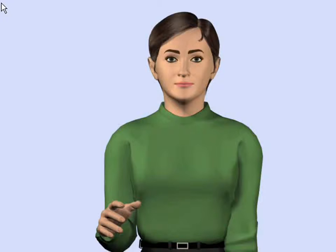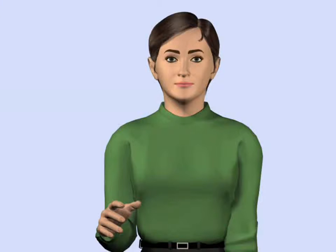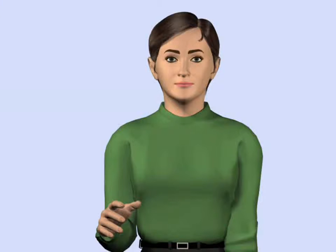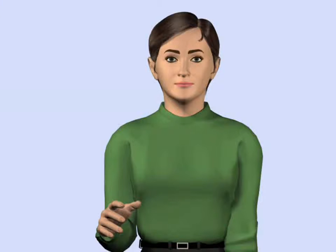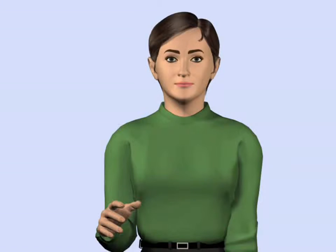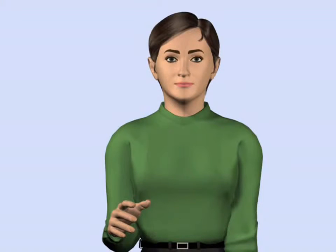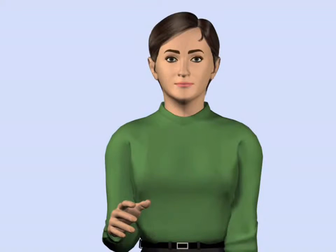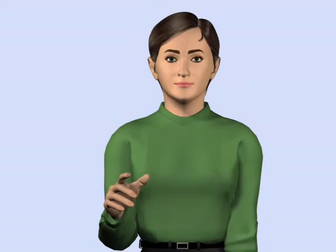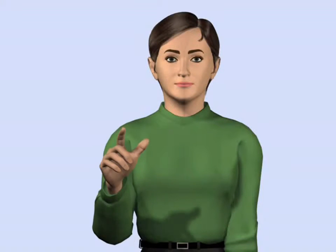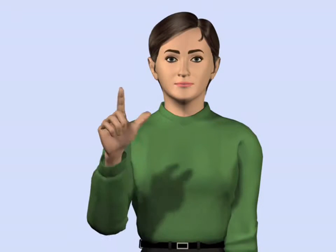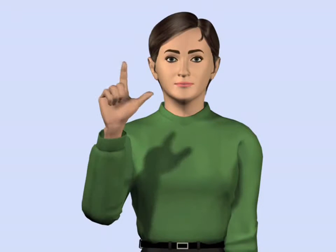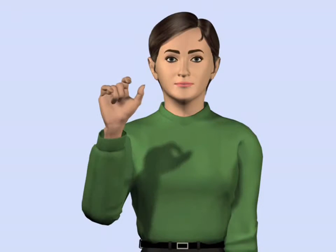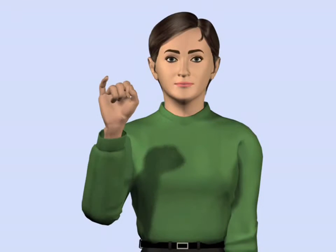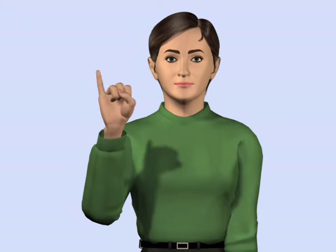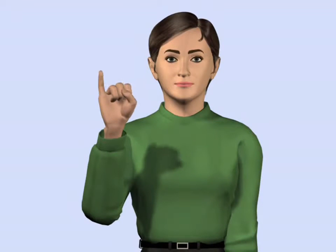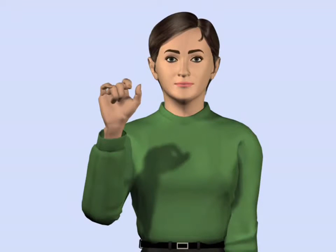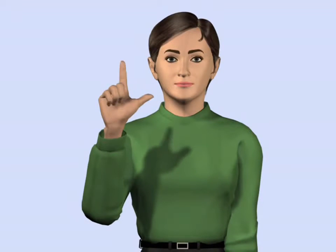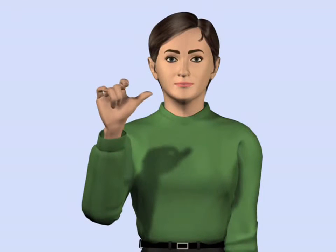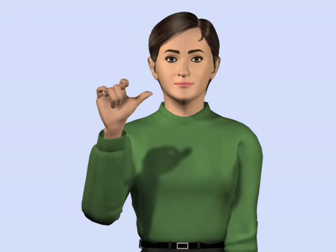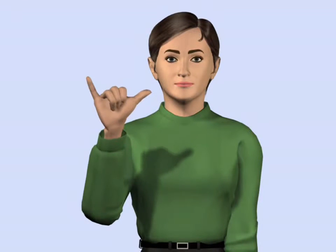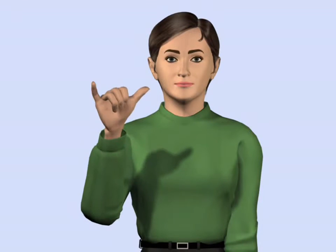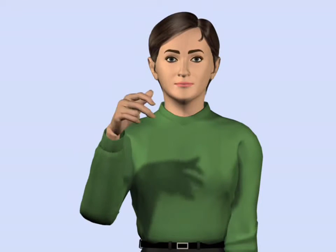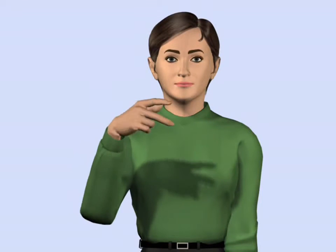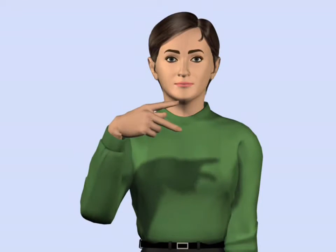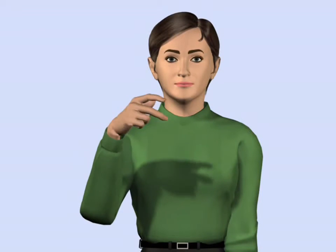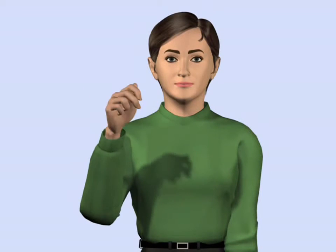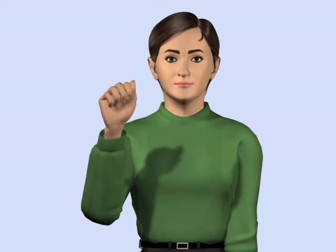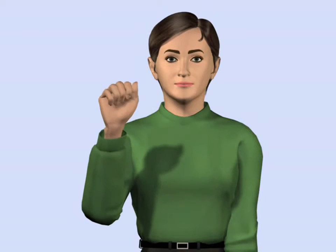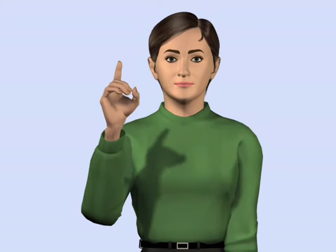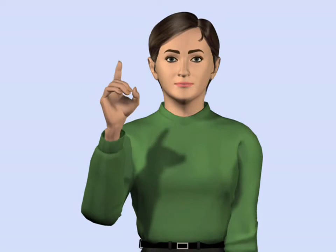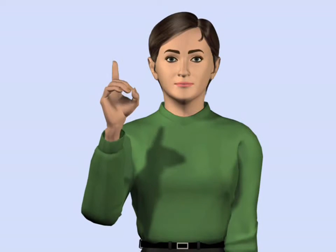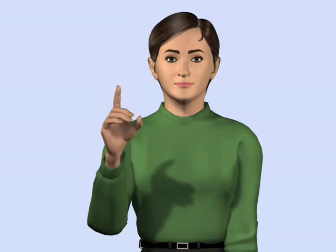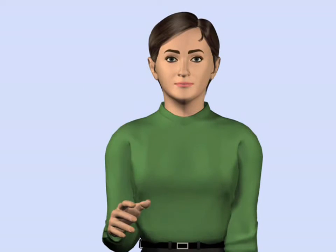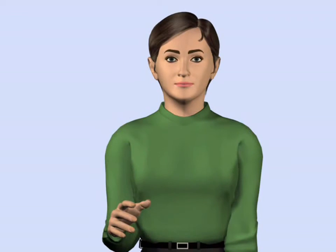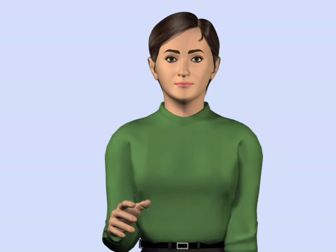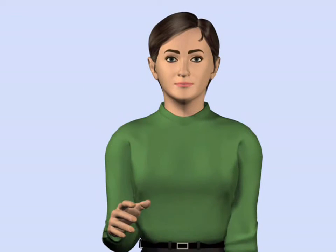lily pad